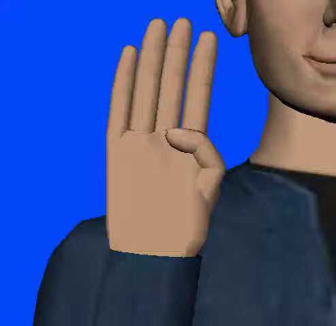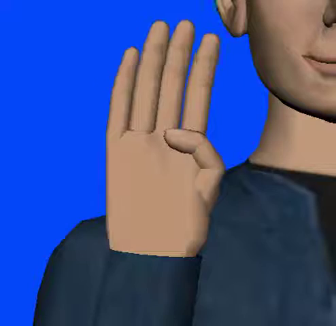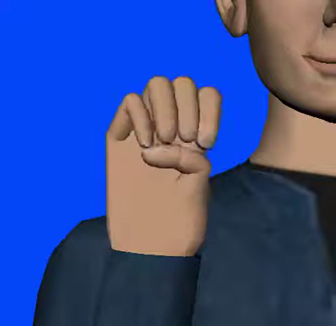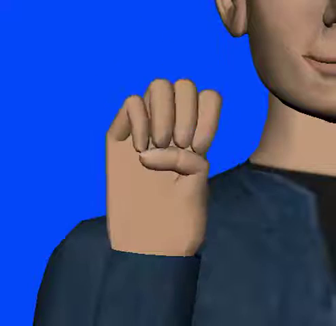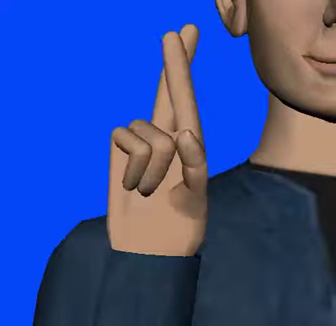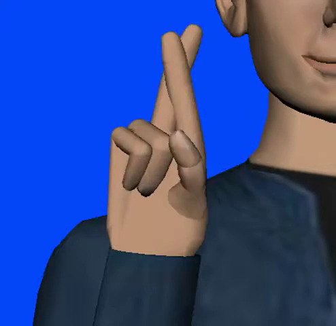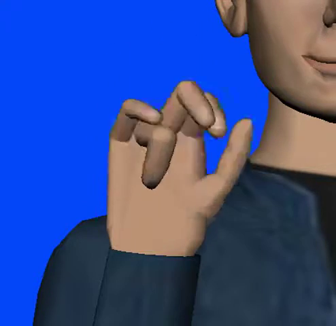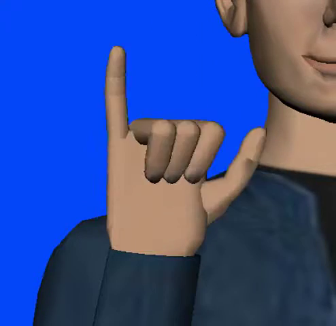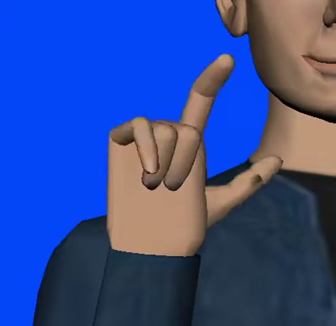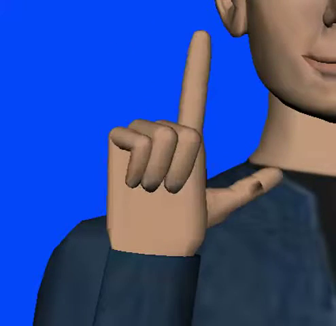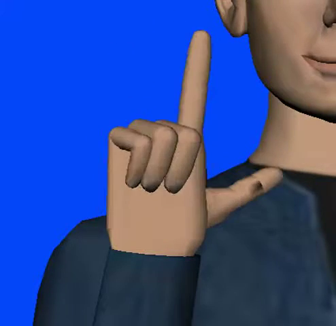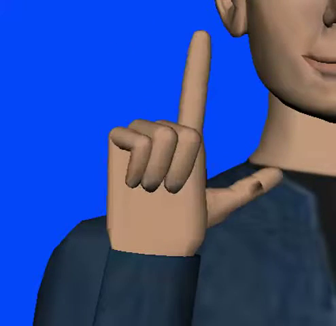beryl